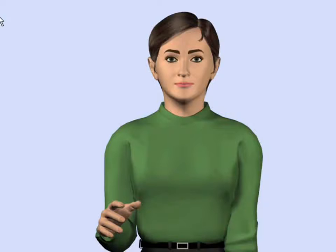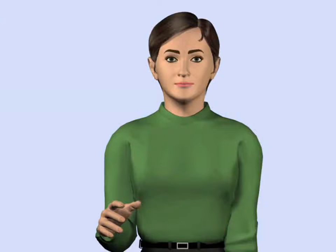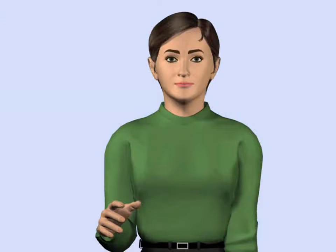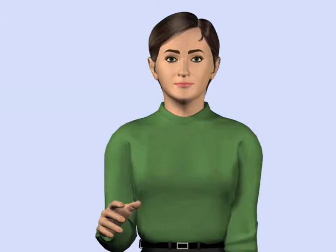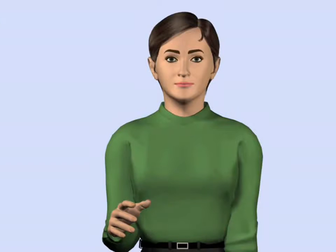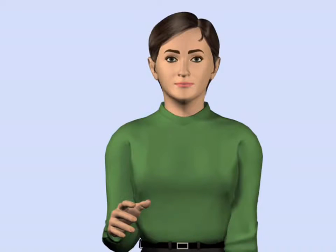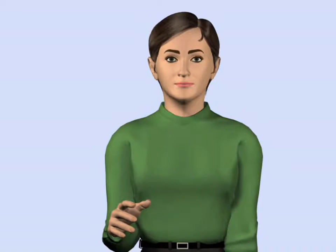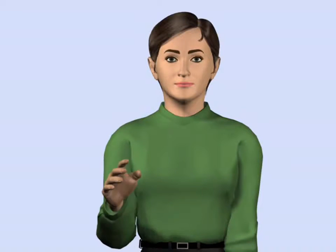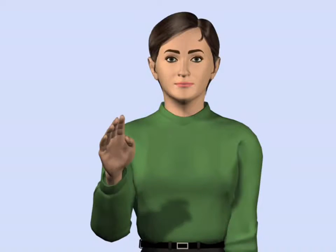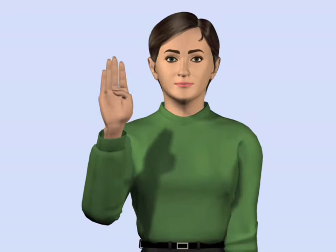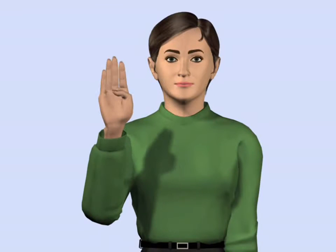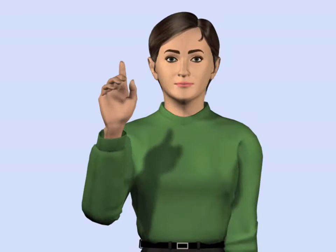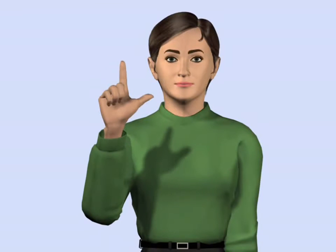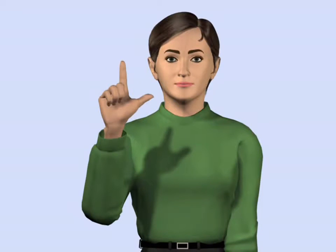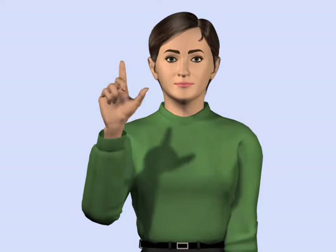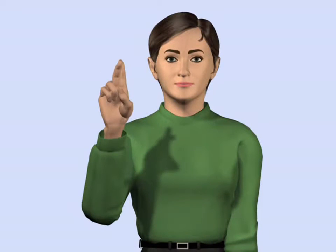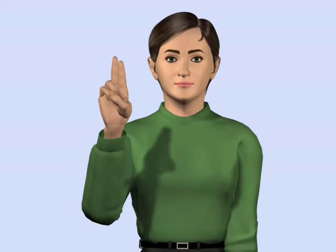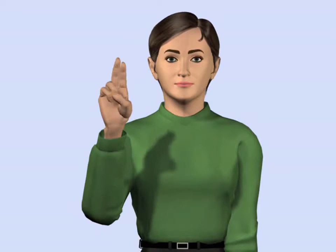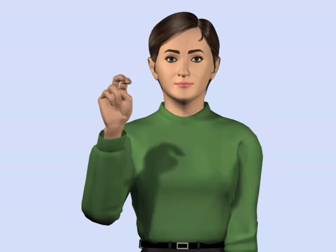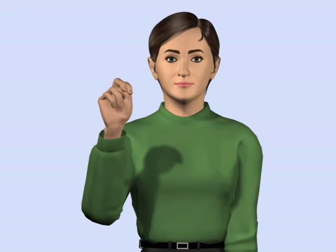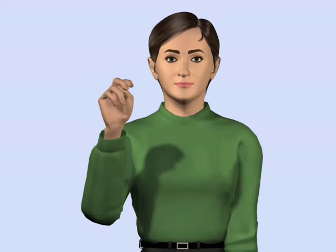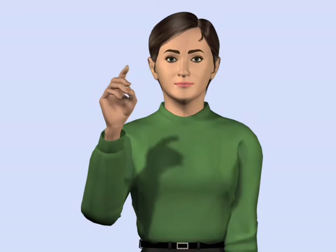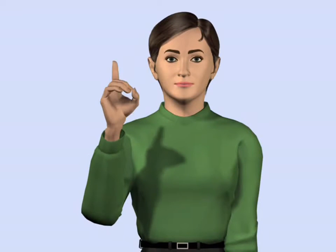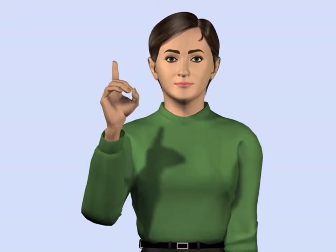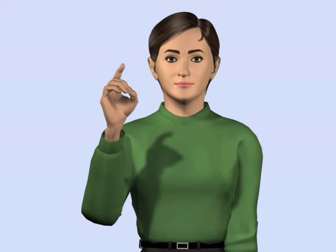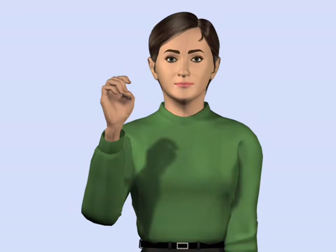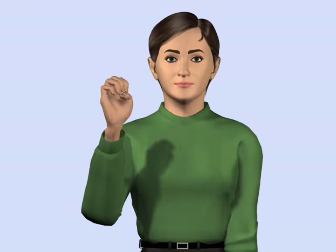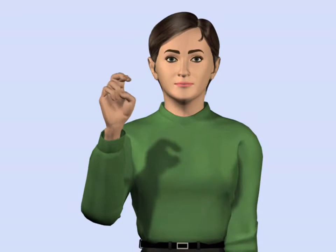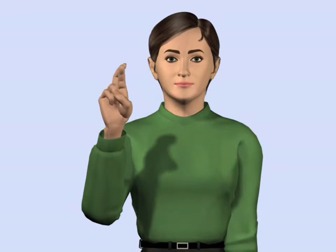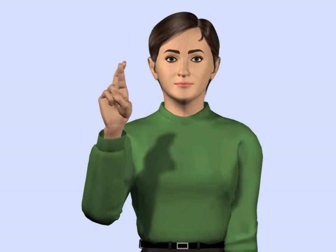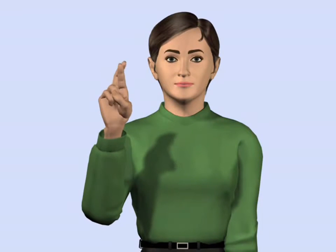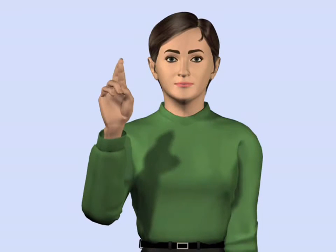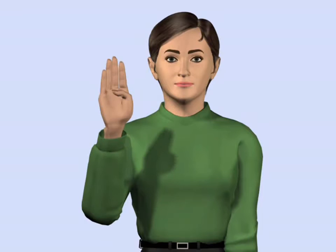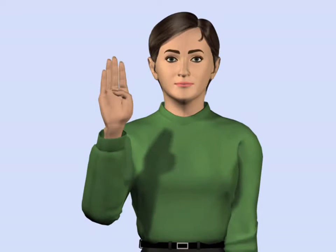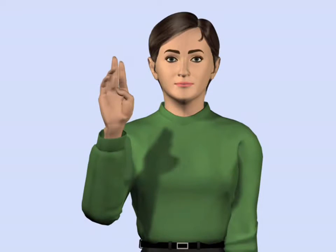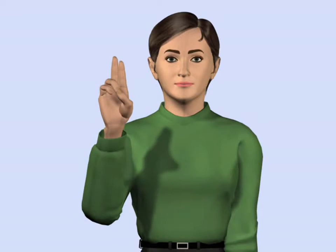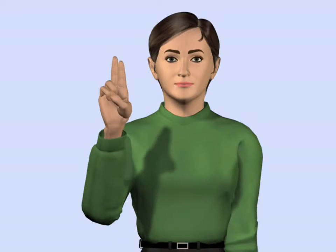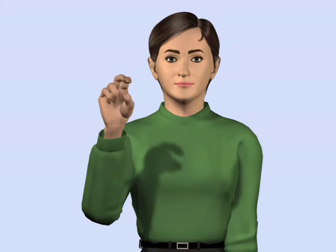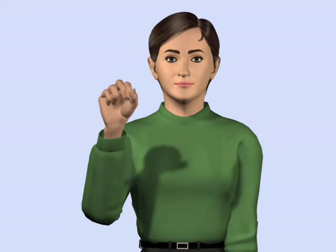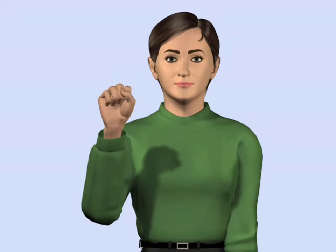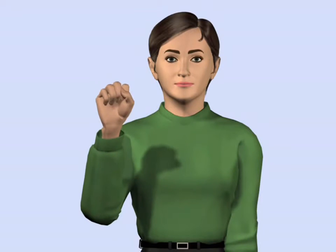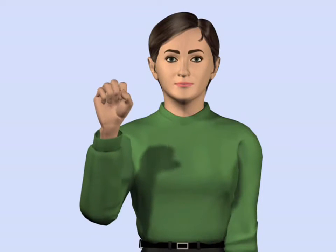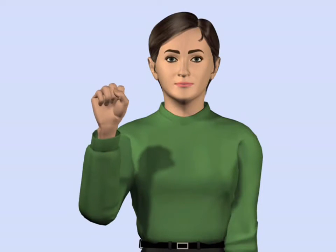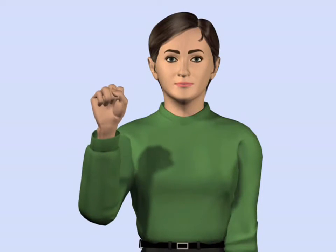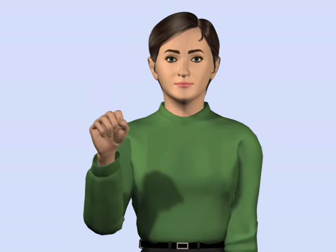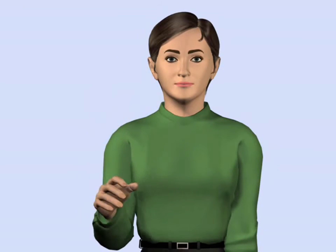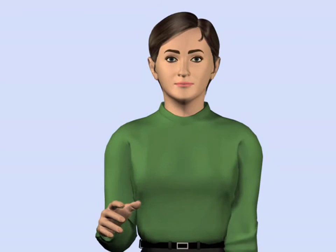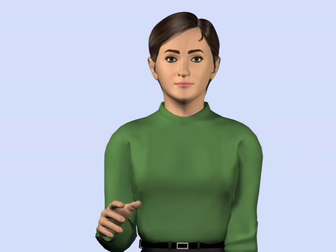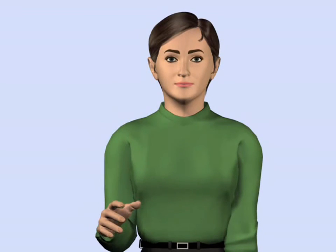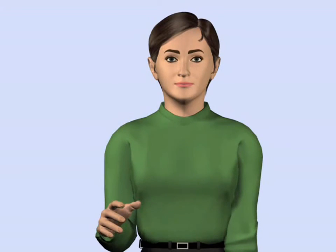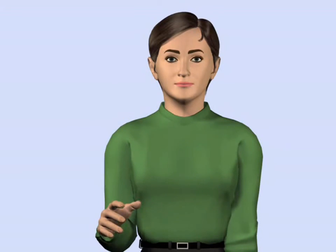blunderbuss